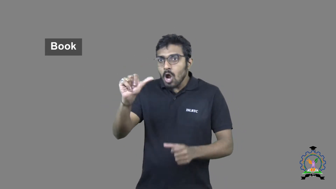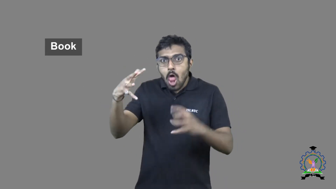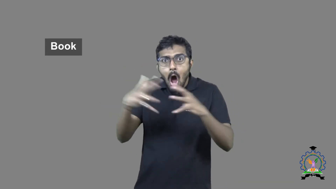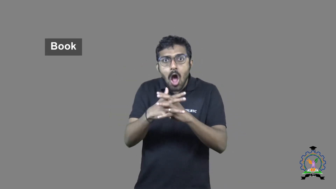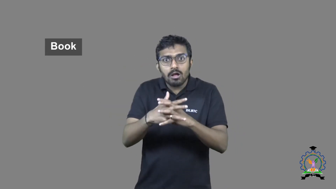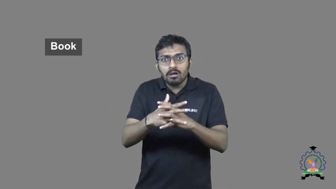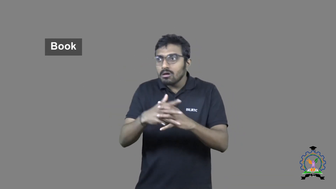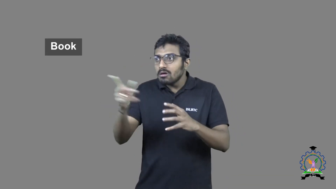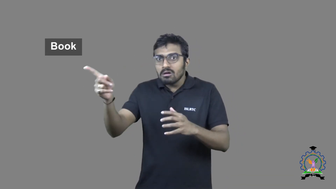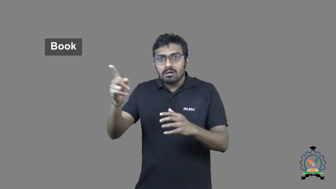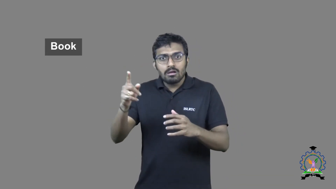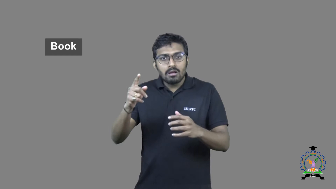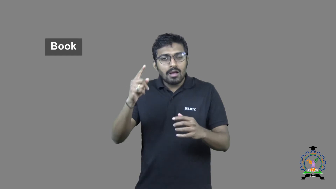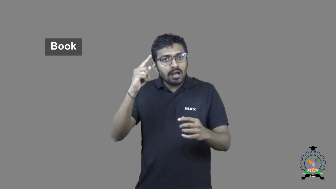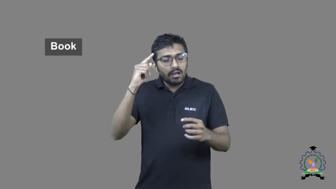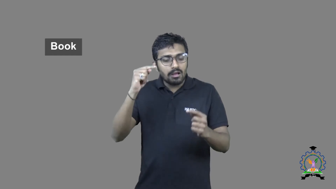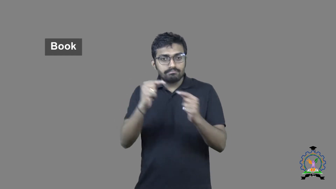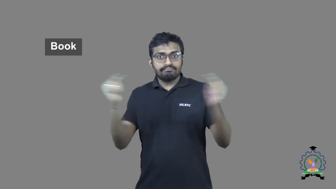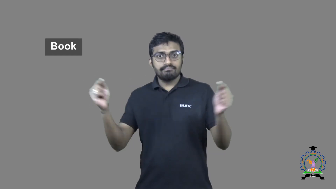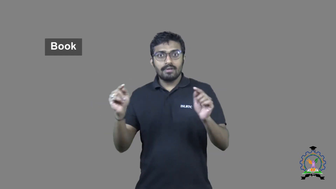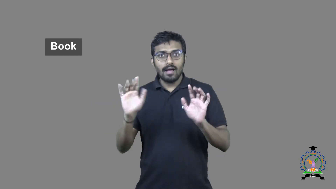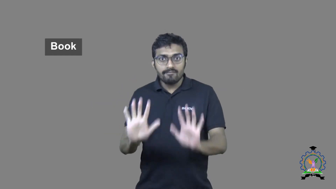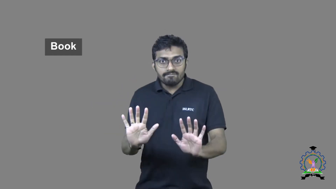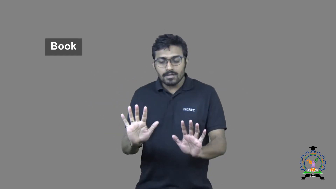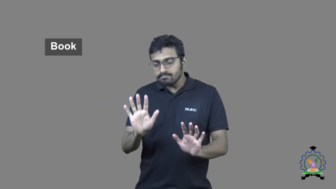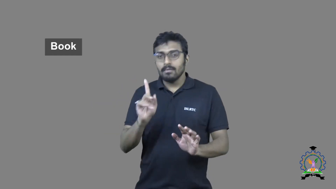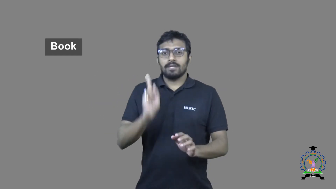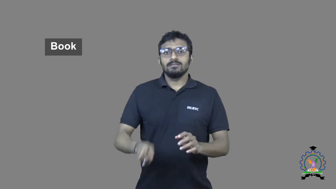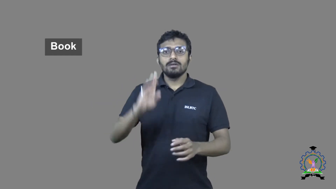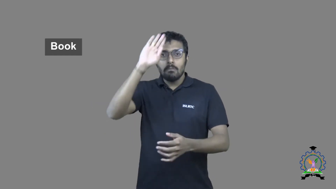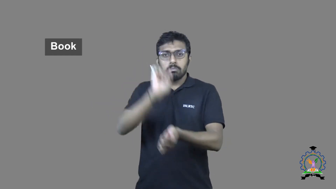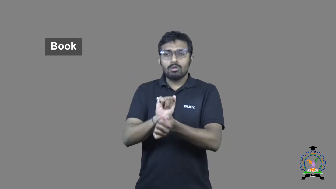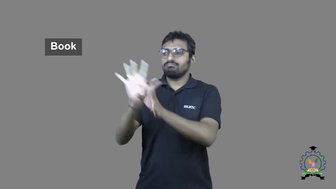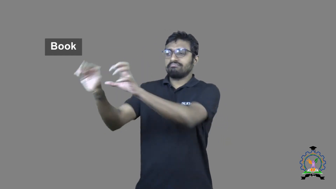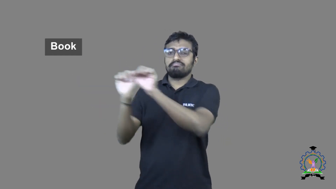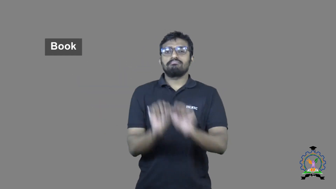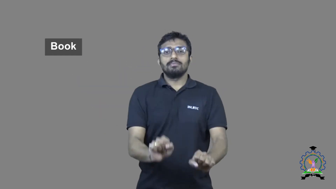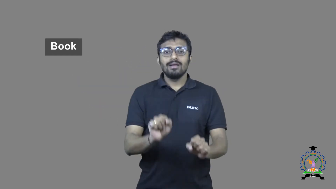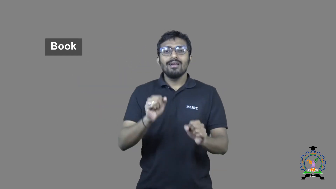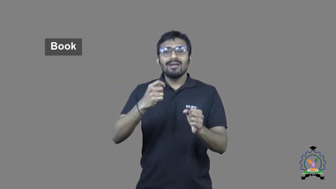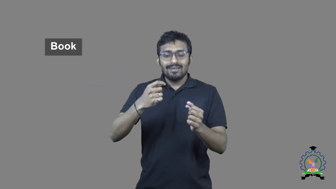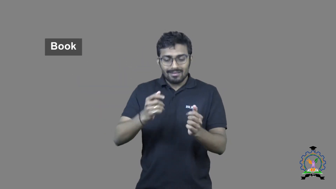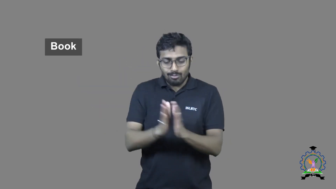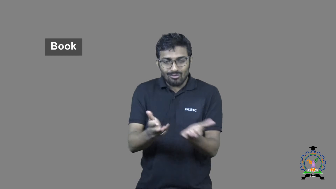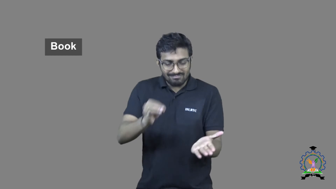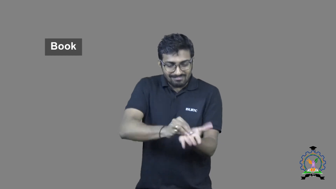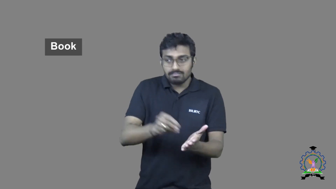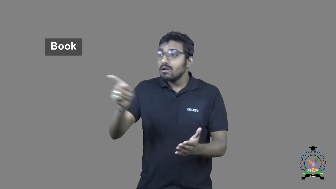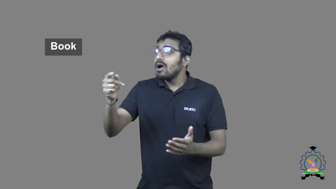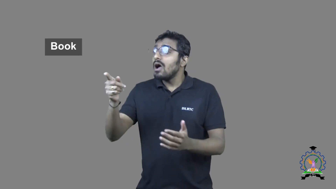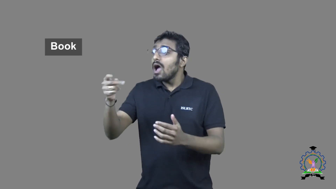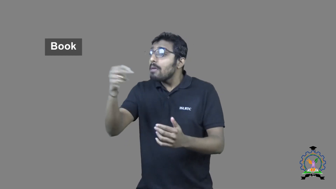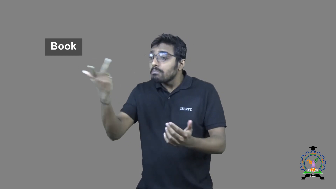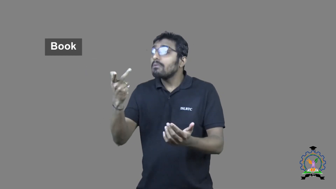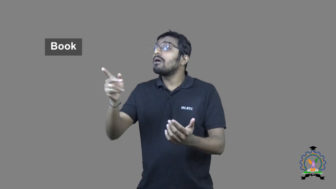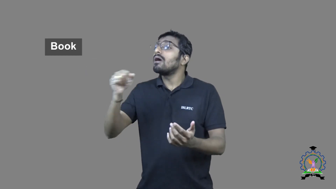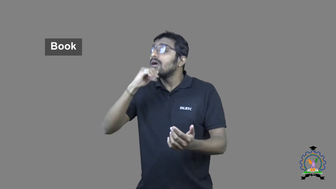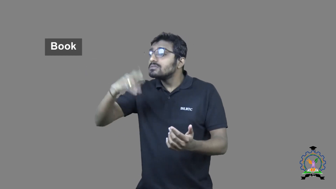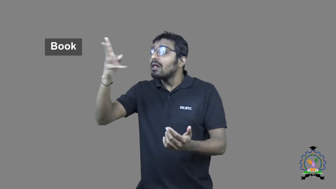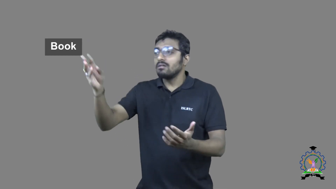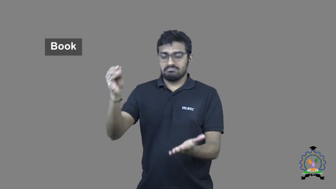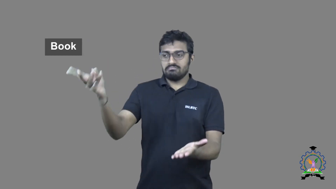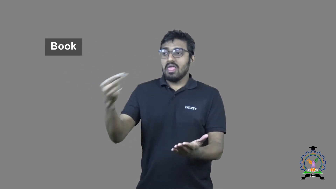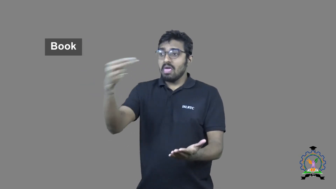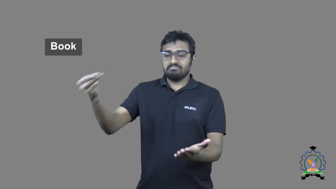Book